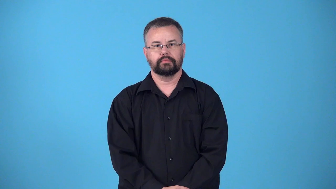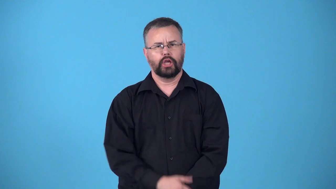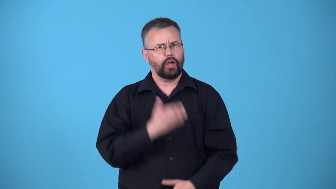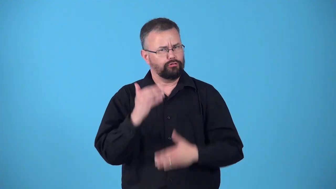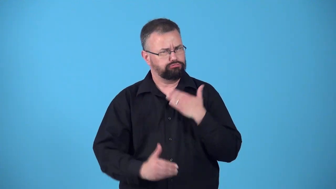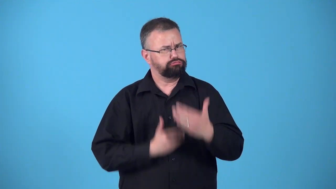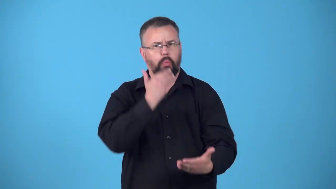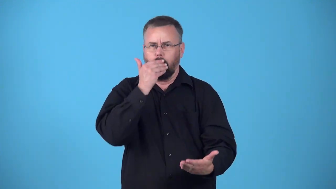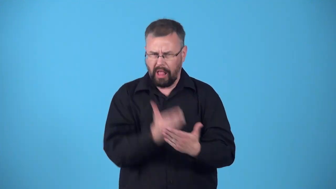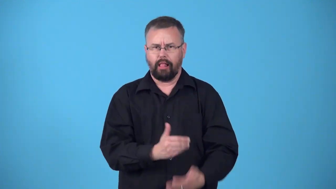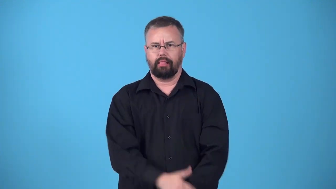going gang busters